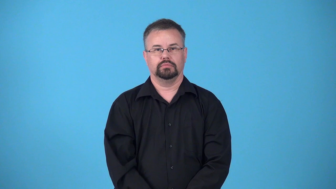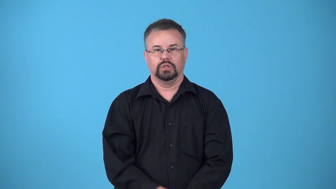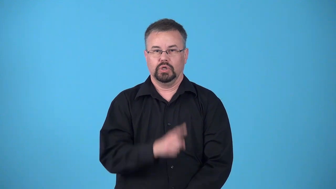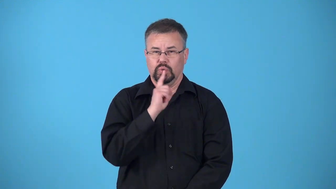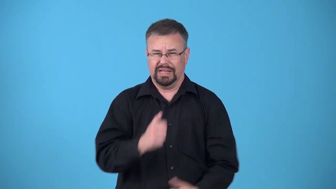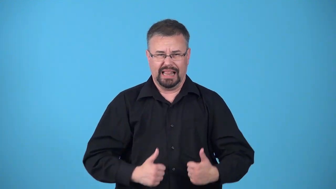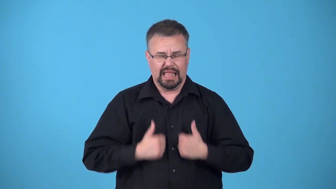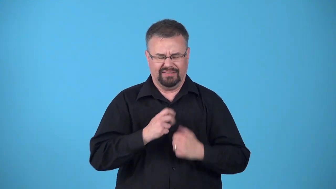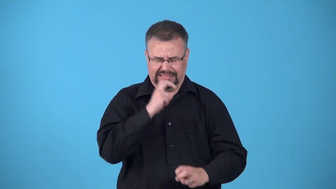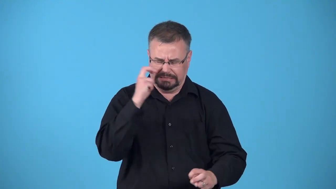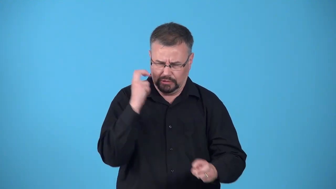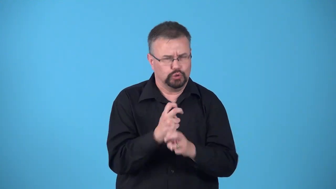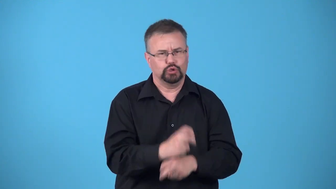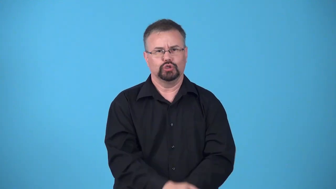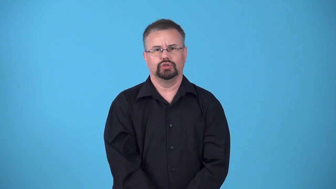it's a jungle out there